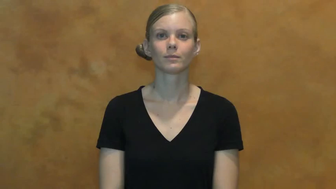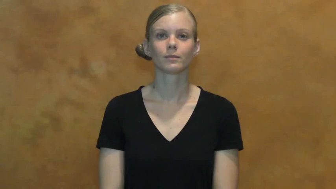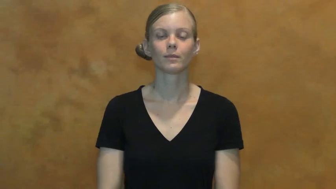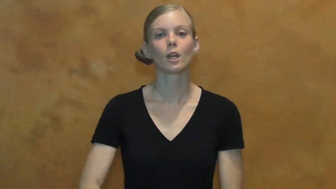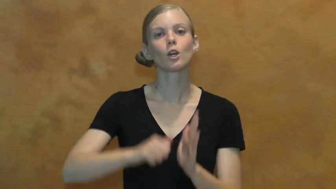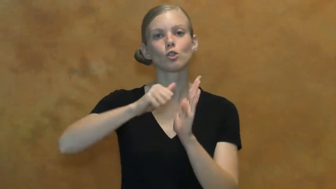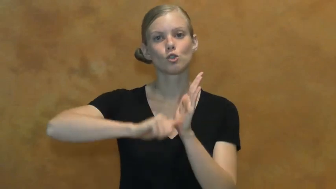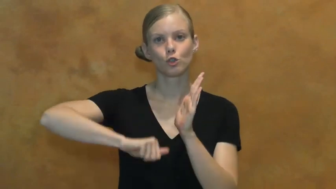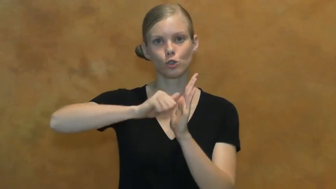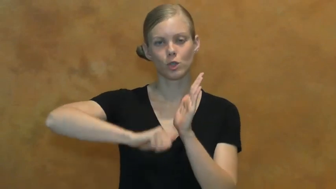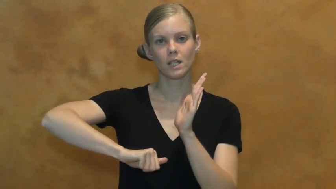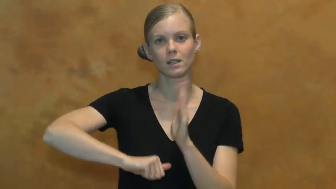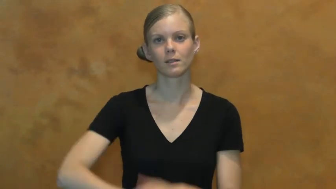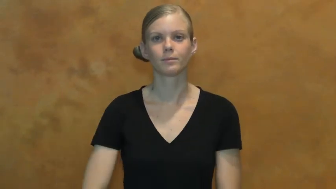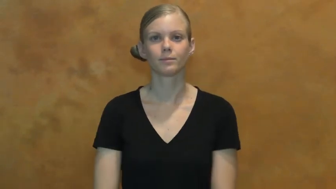surgery